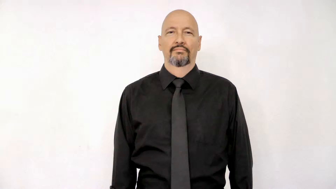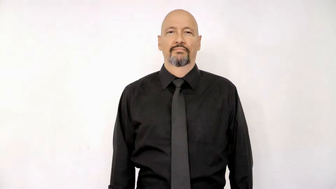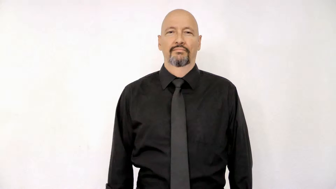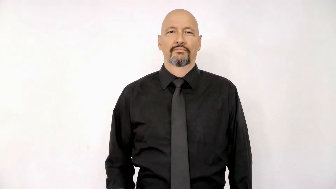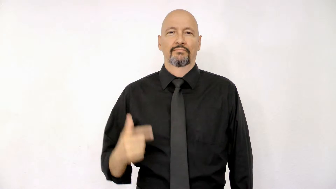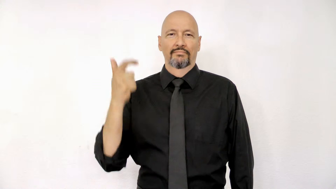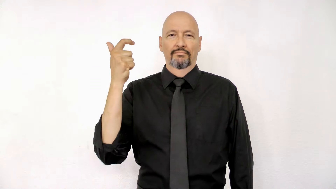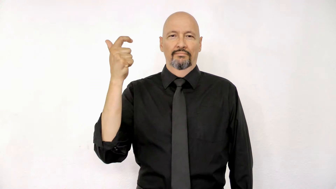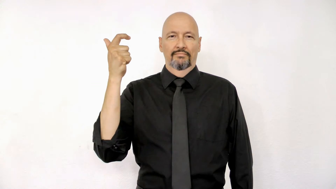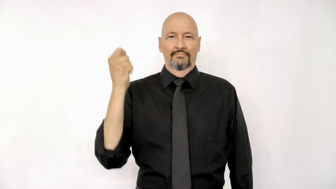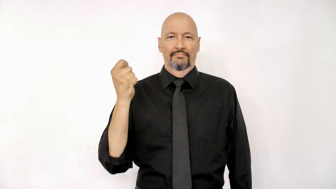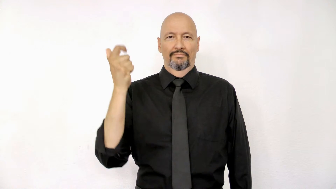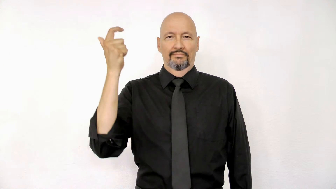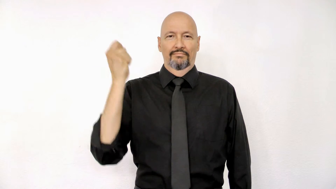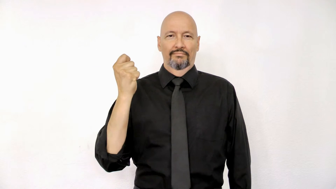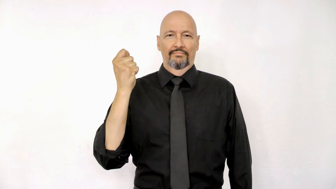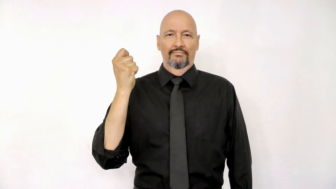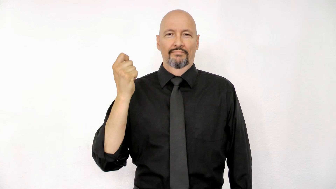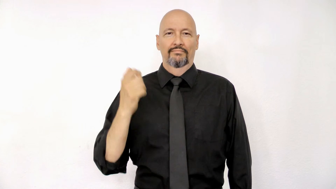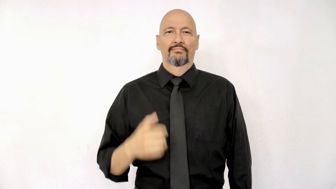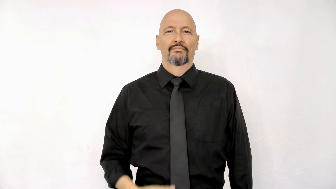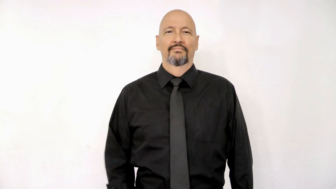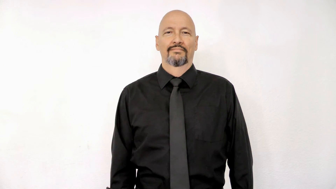subscribe / receive money regularly